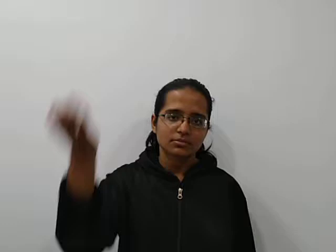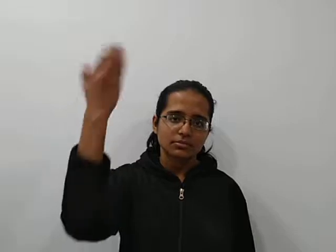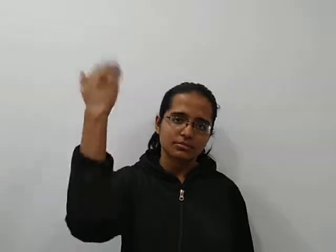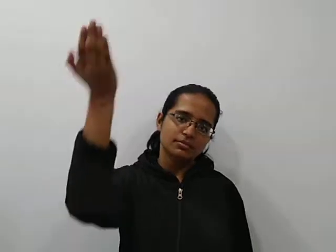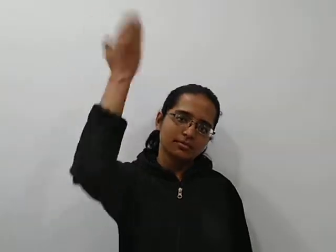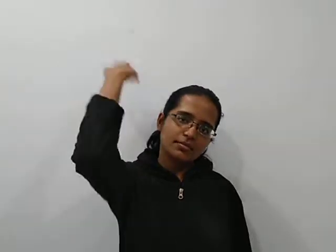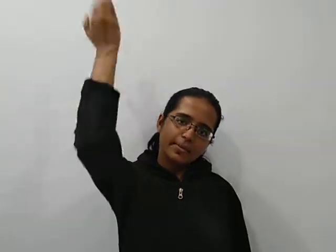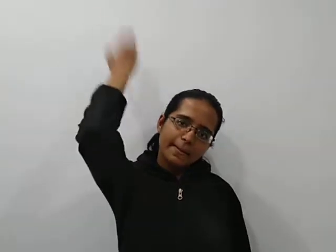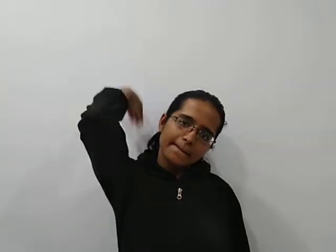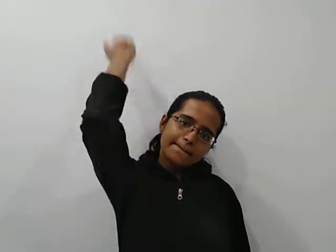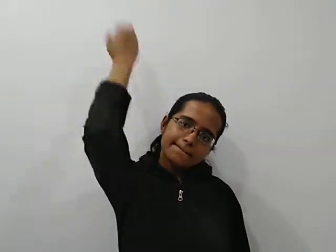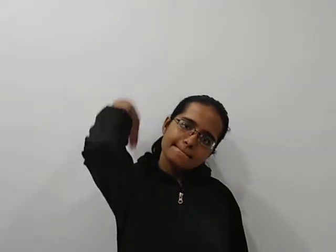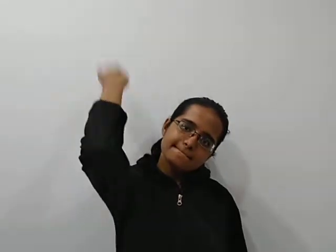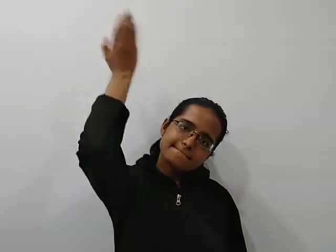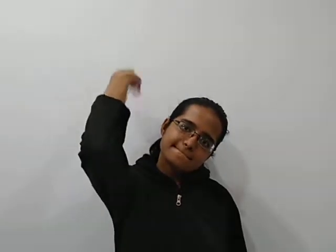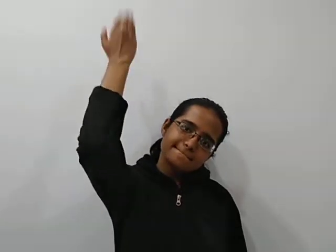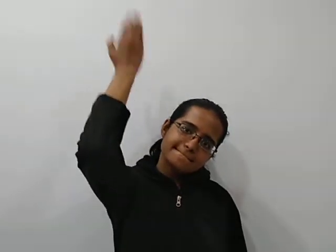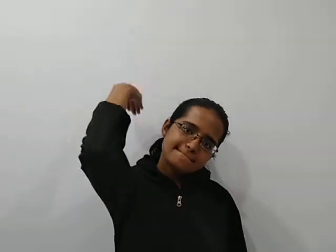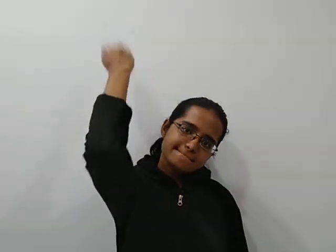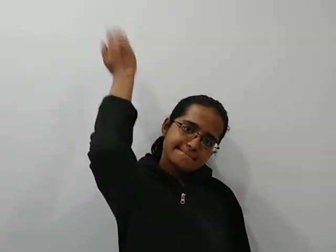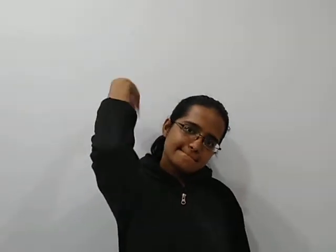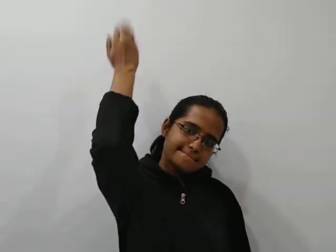old